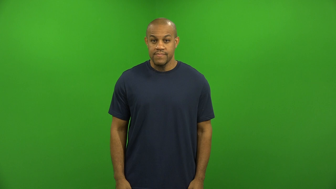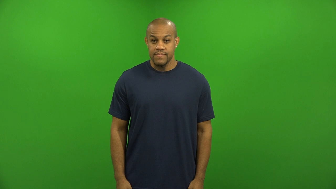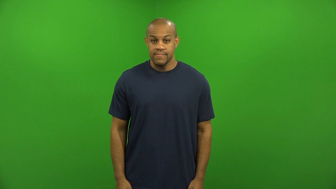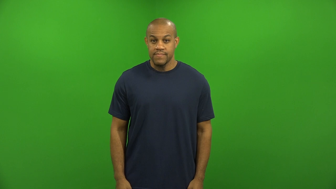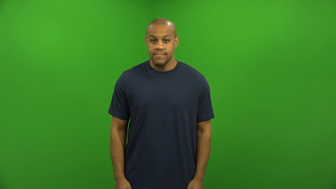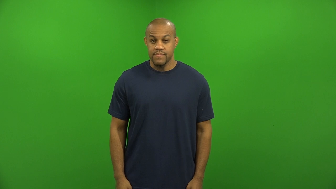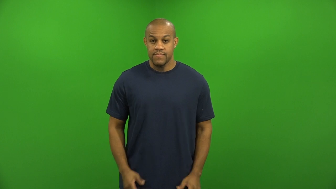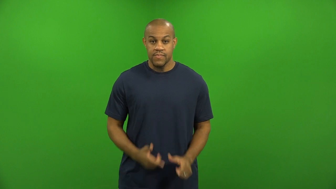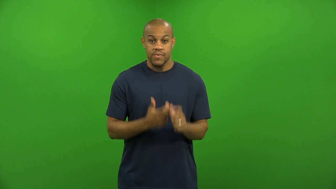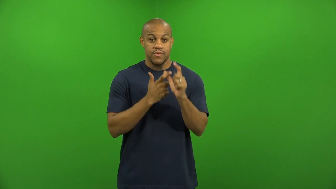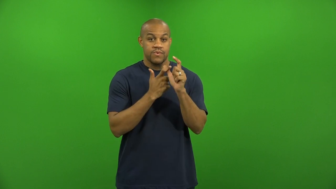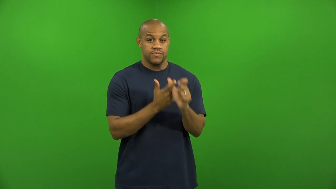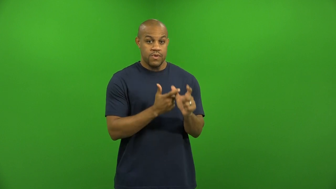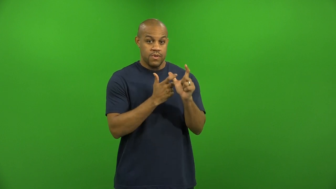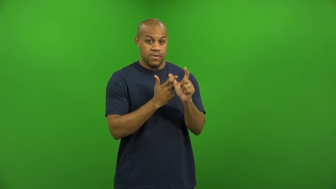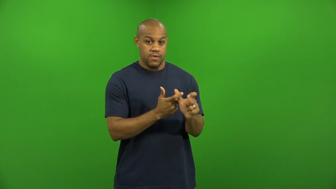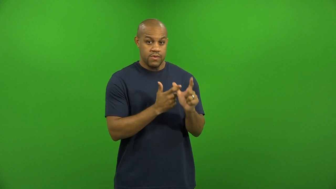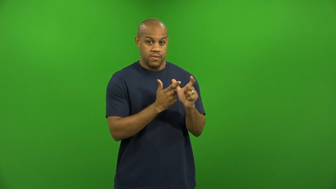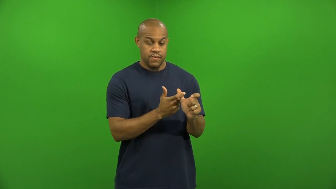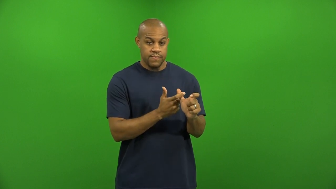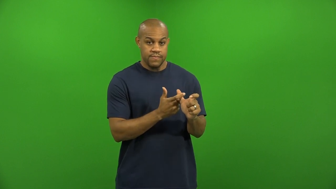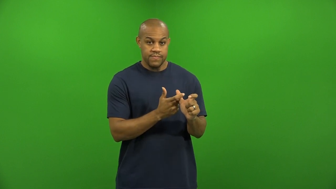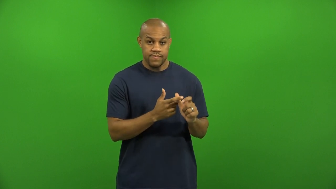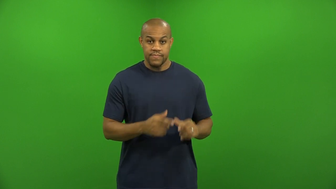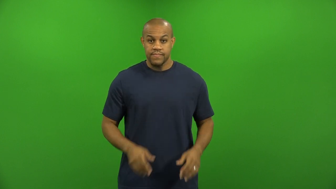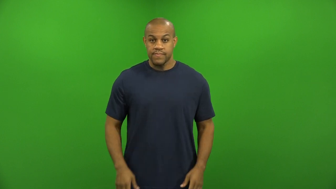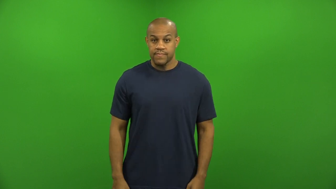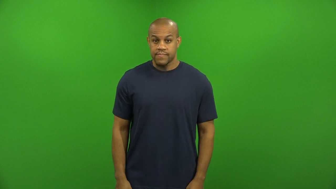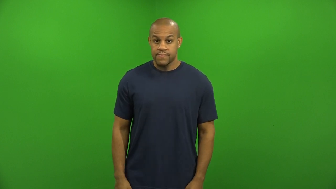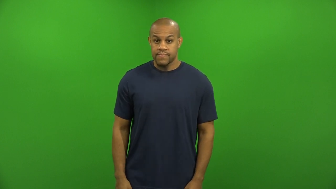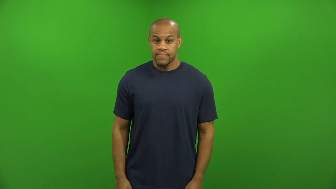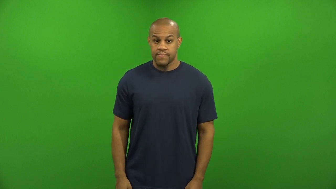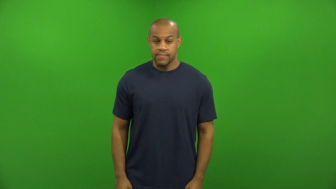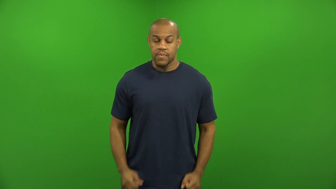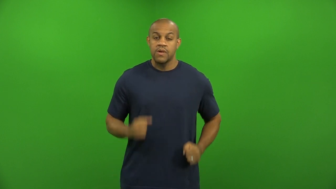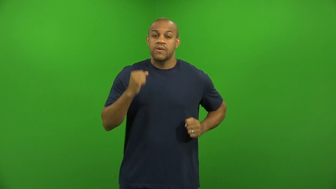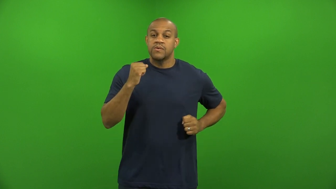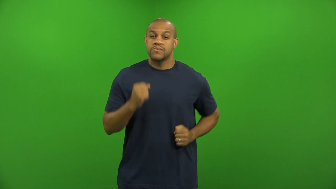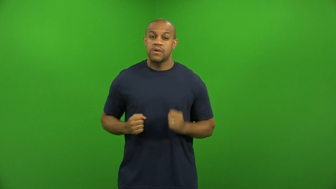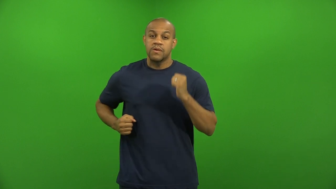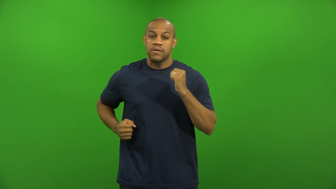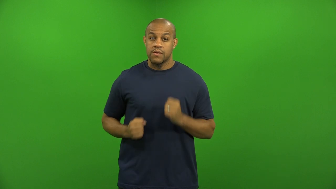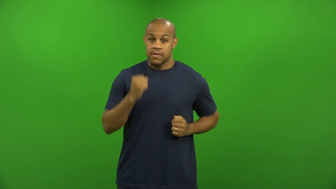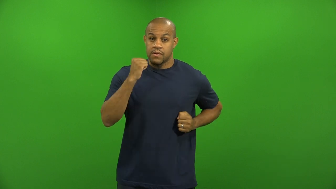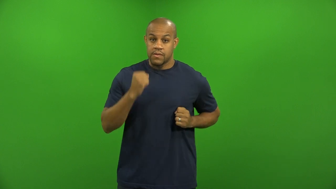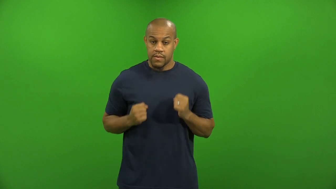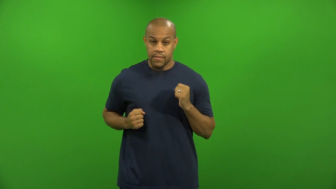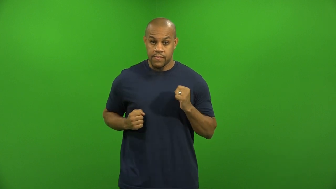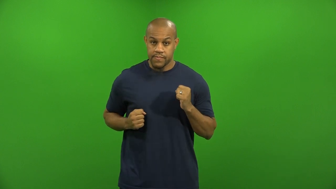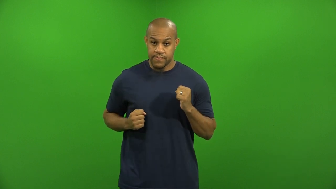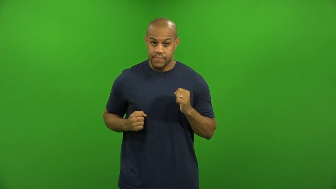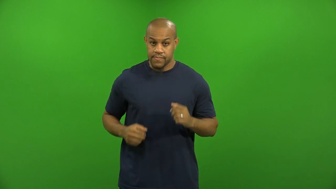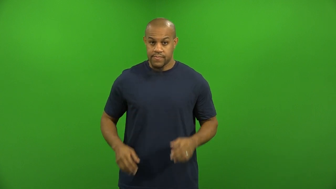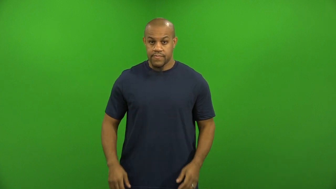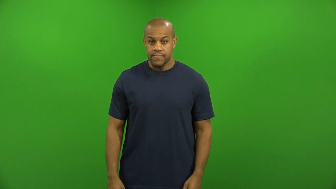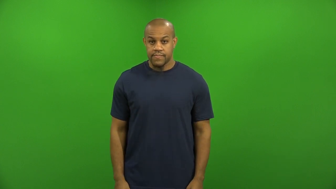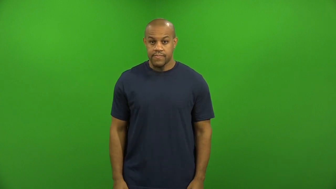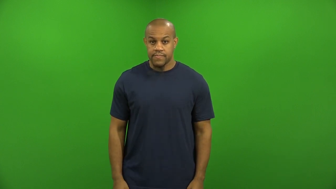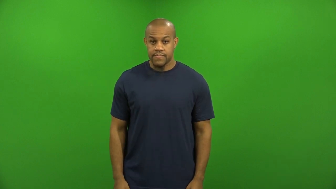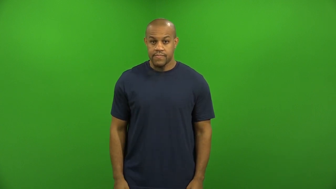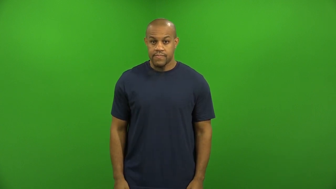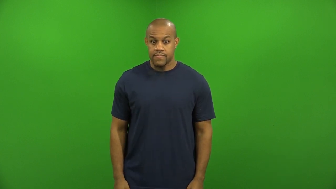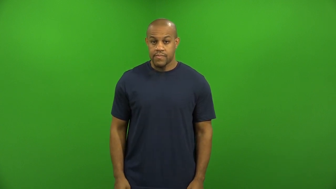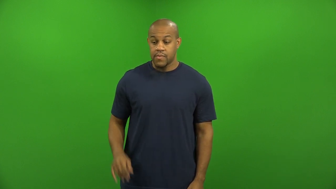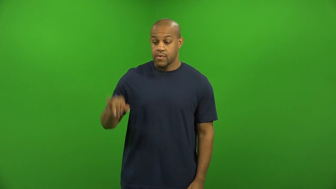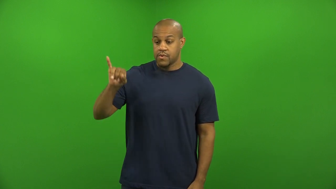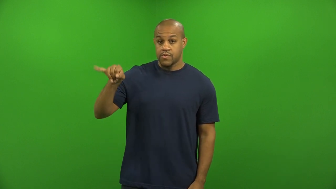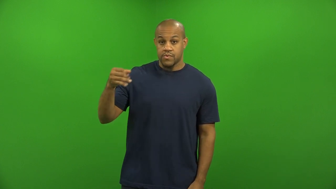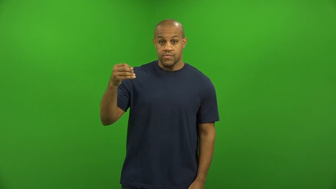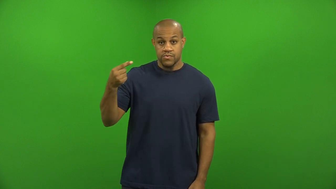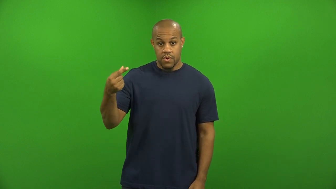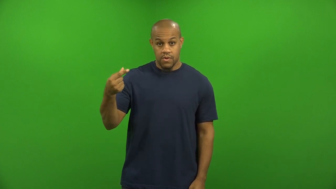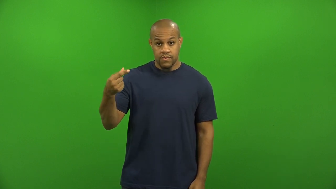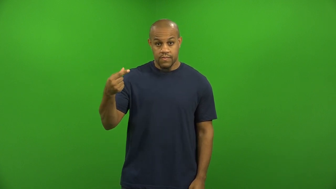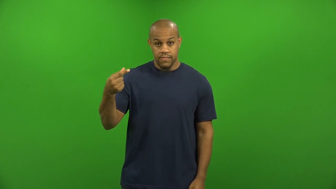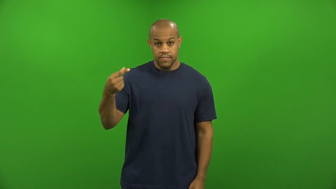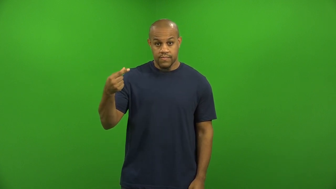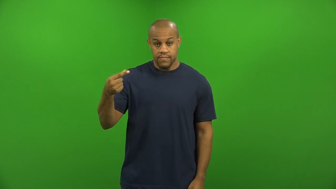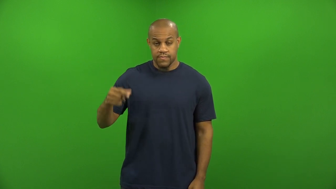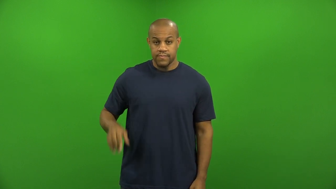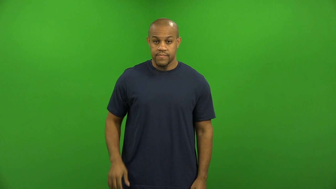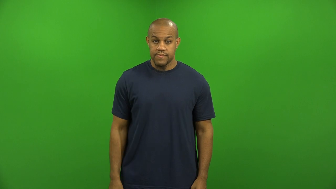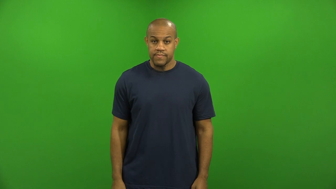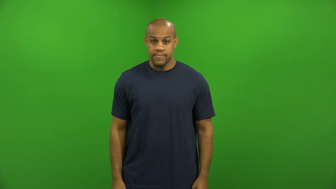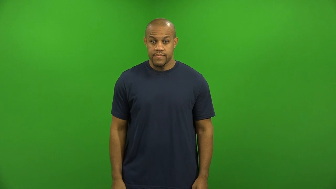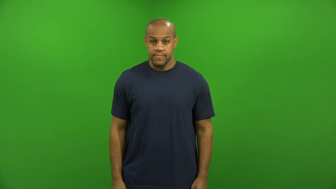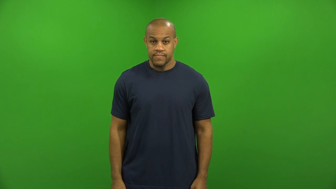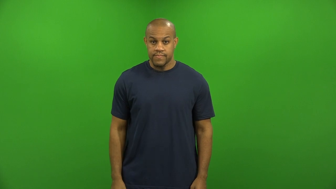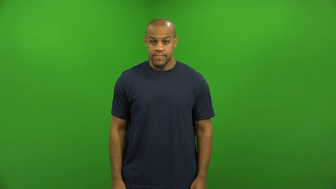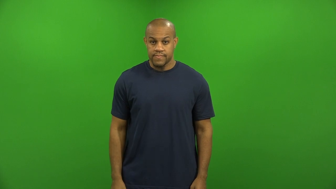Jog